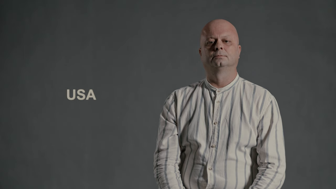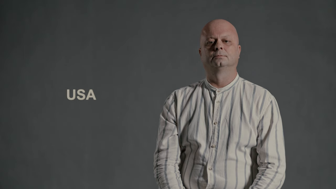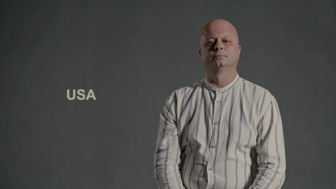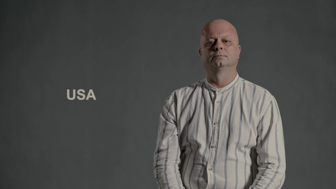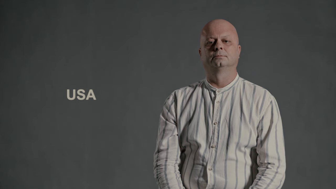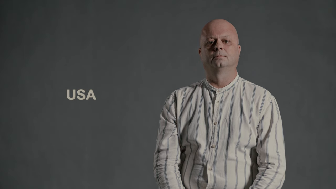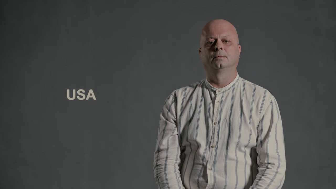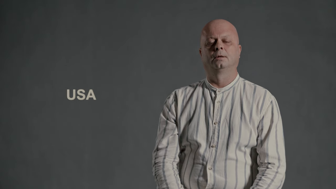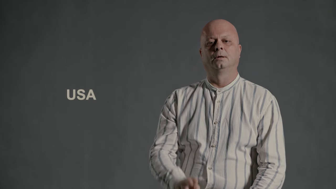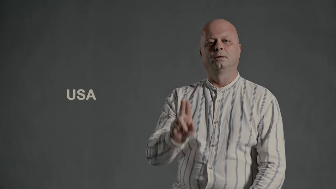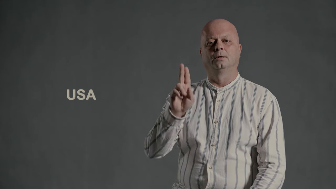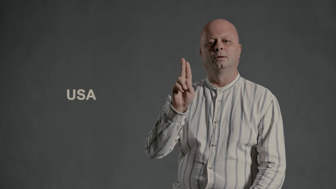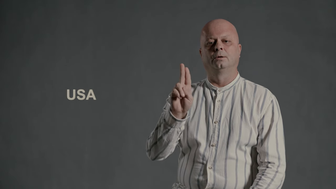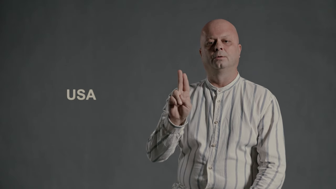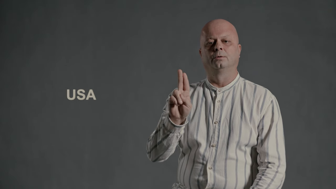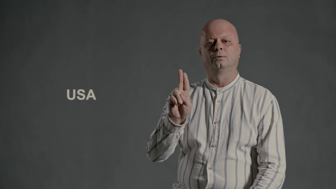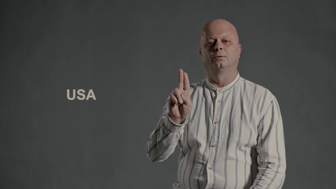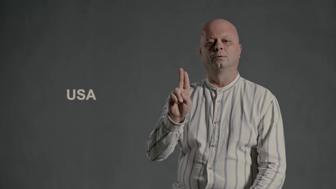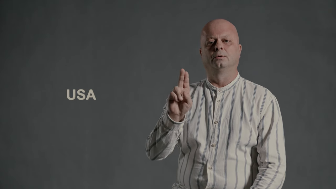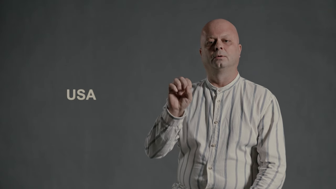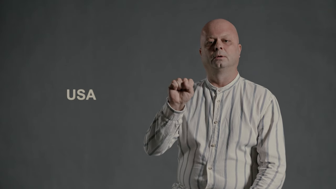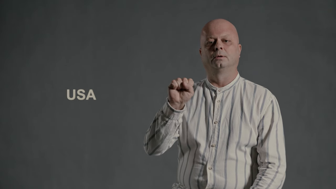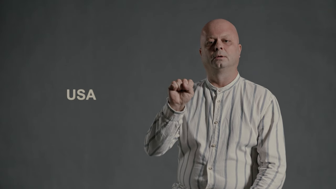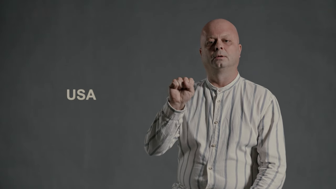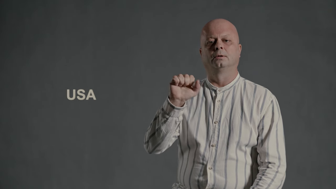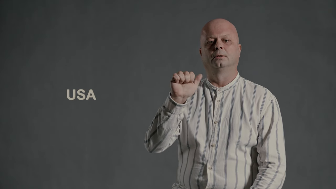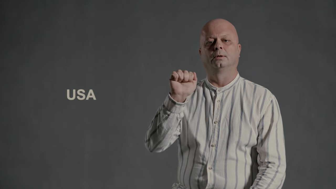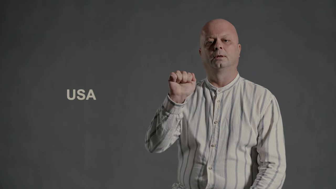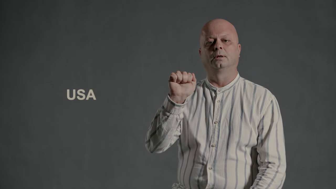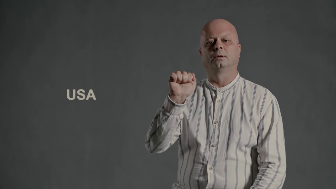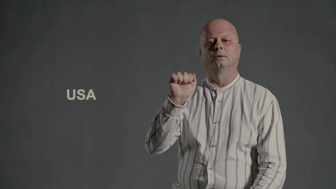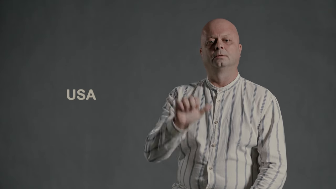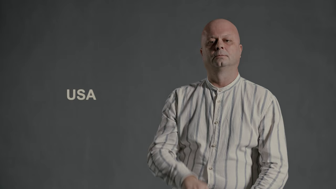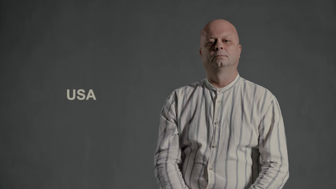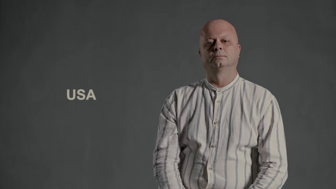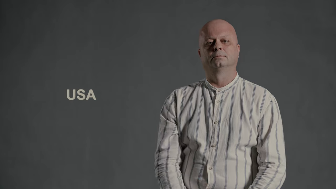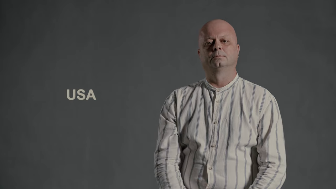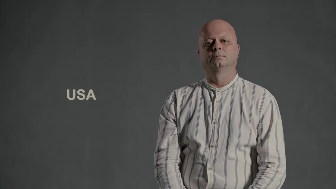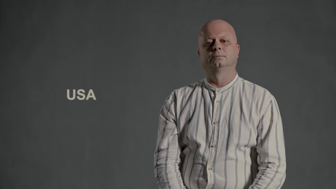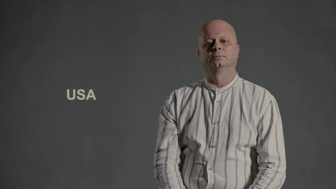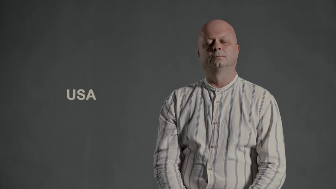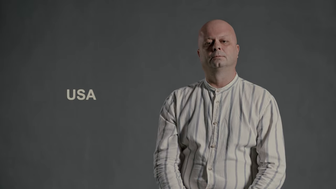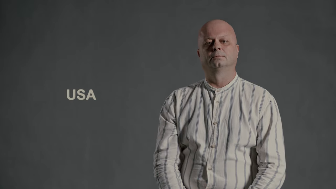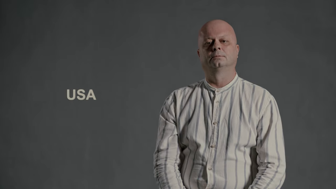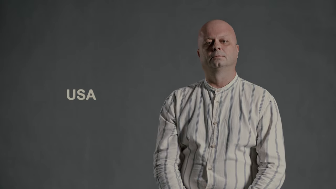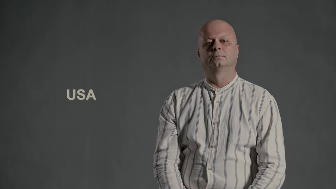Usa